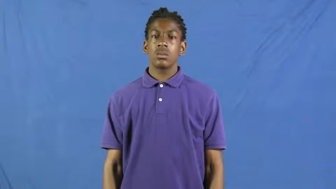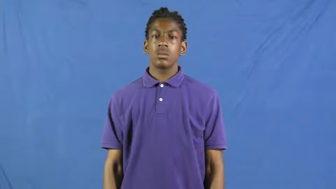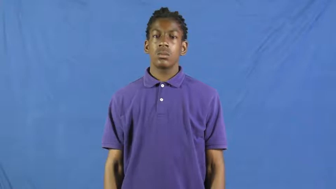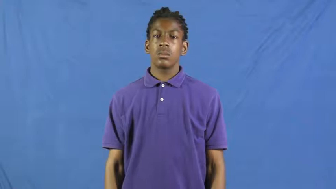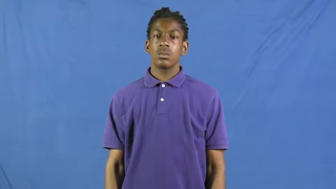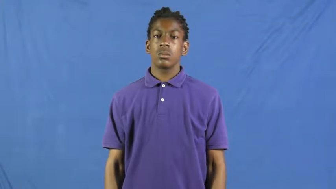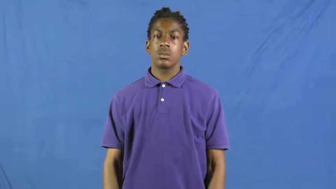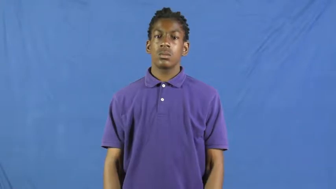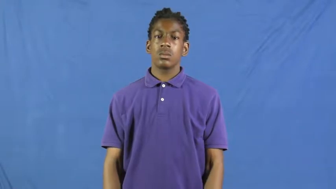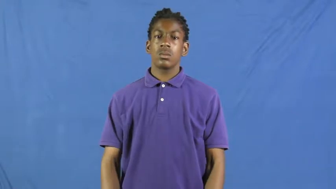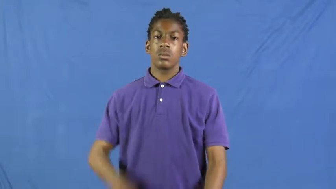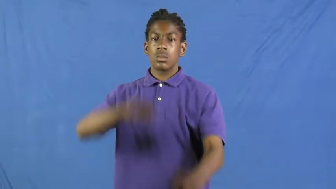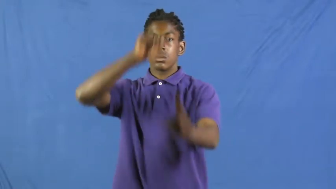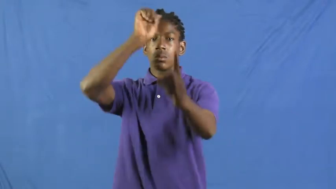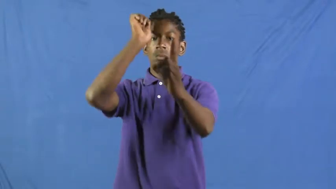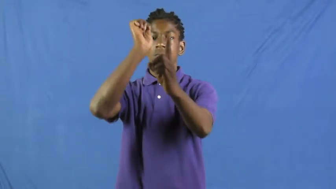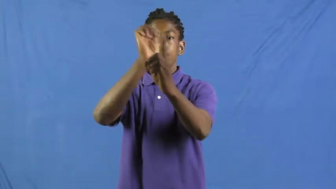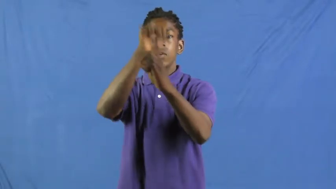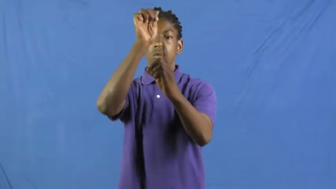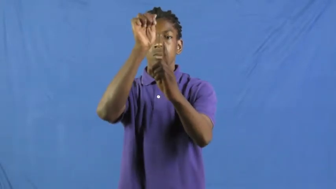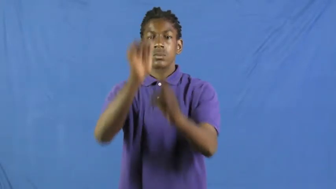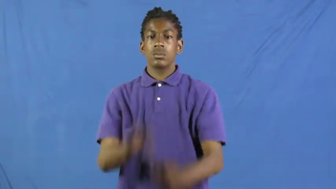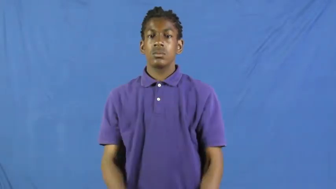stump,fob,gull-trick